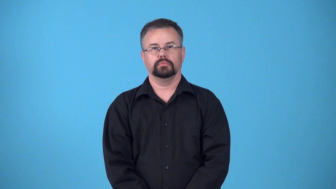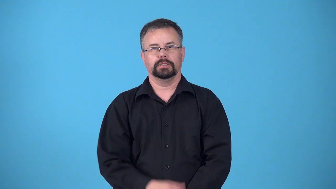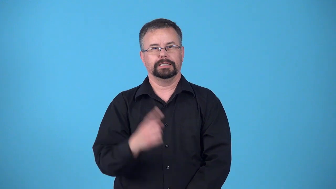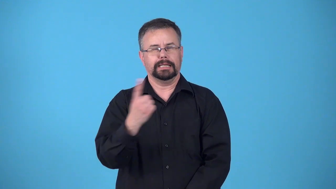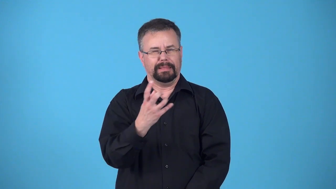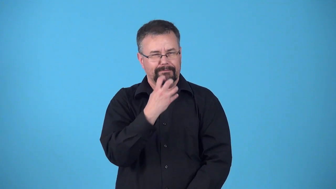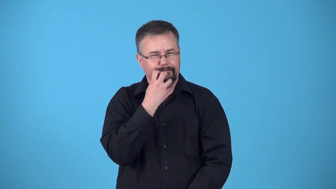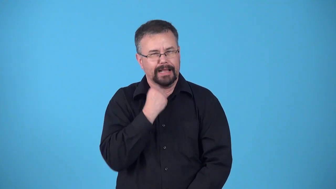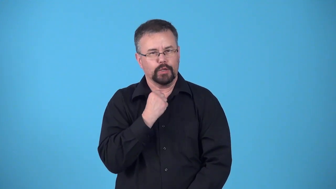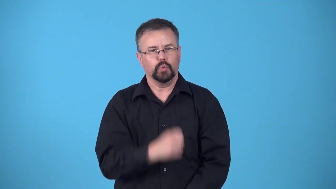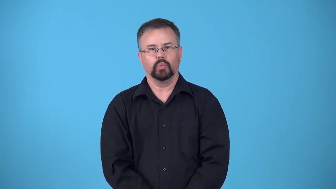treasure trove